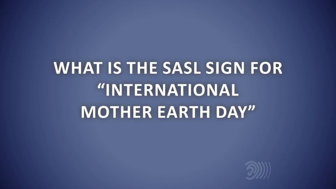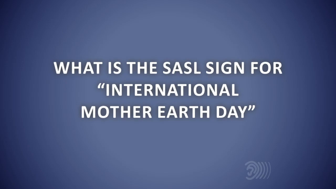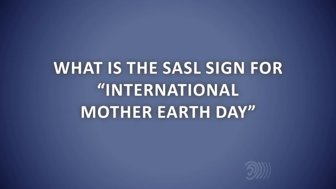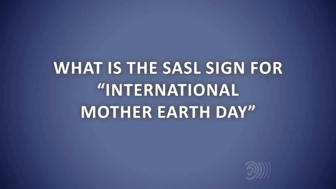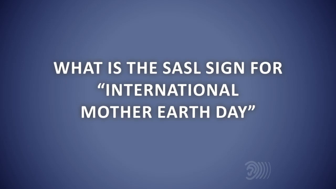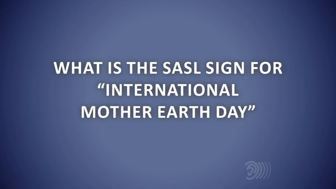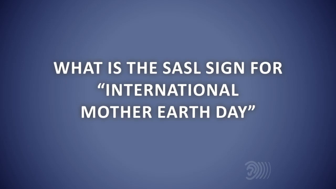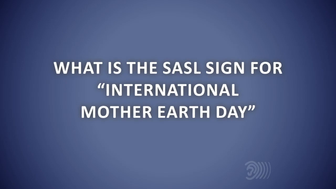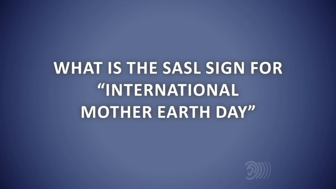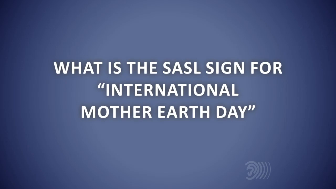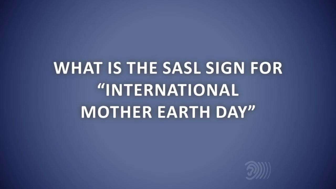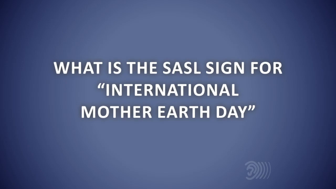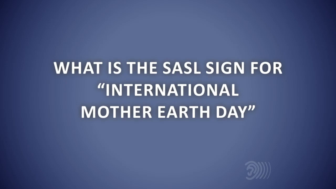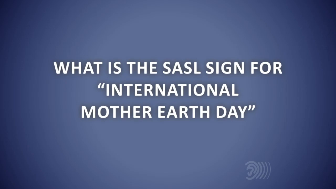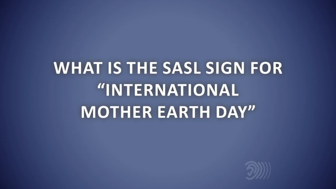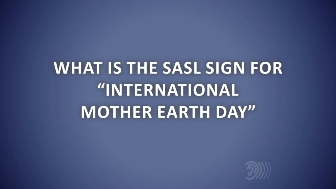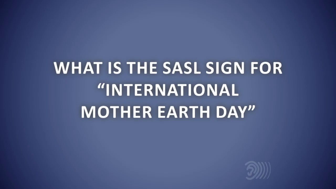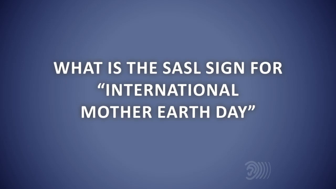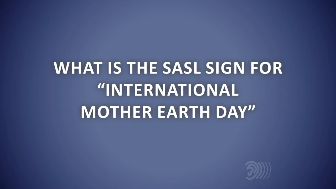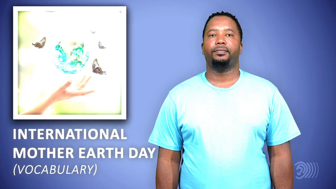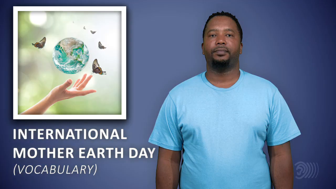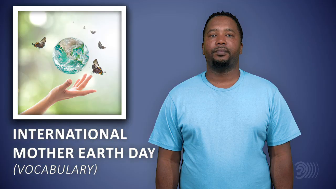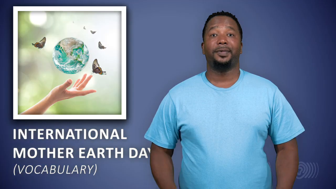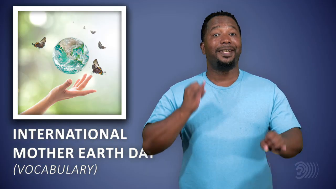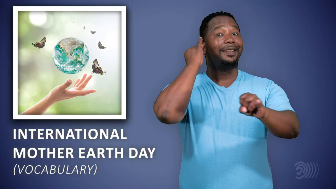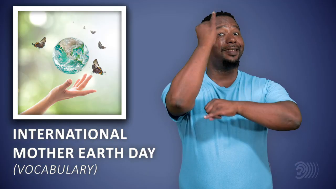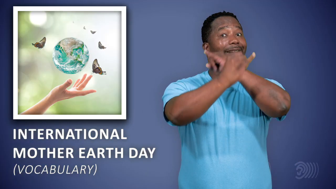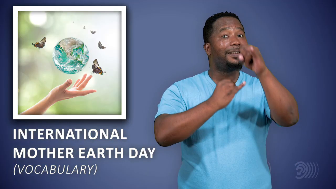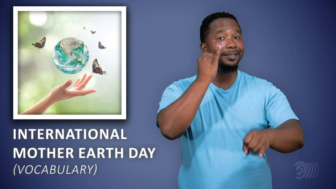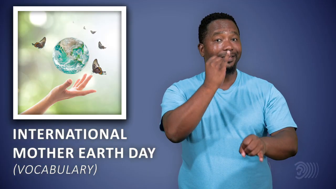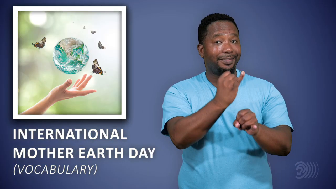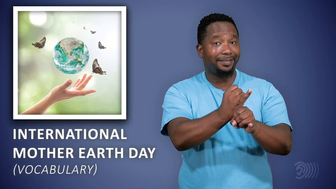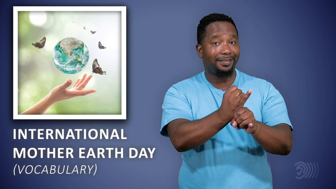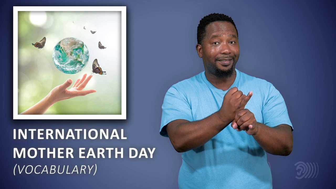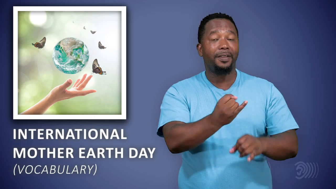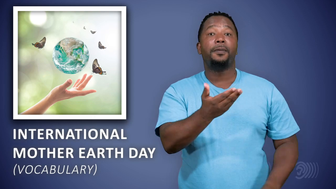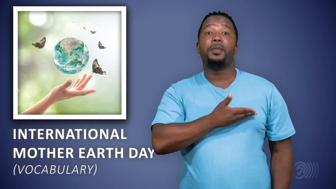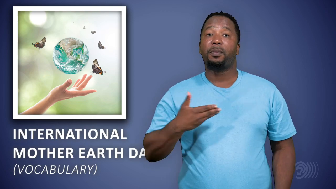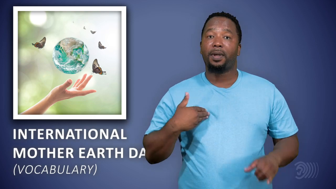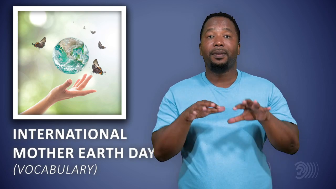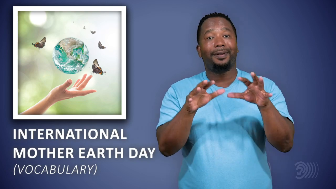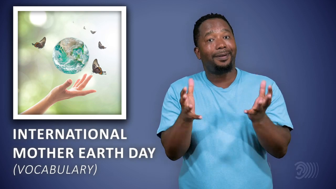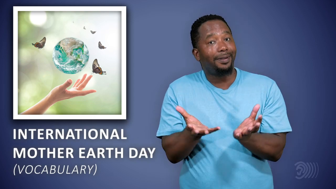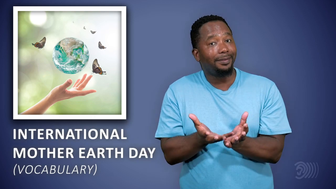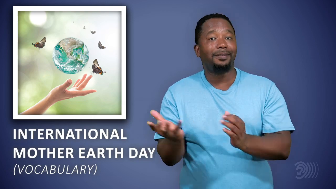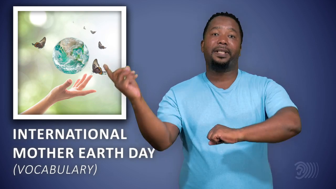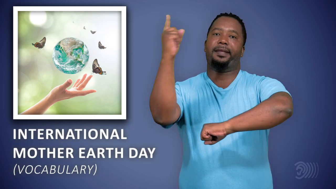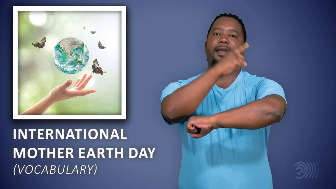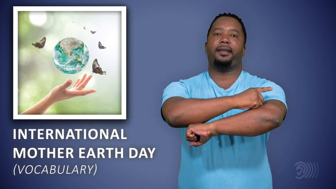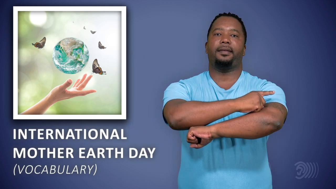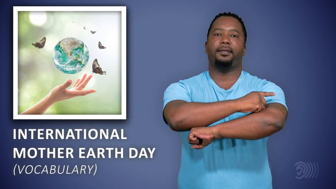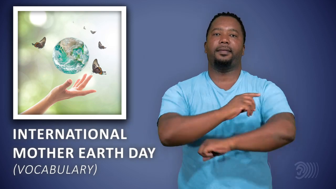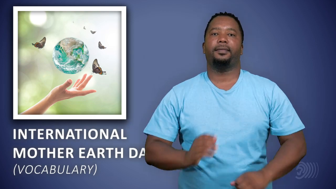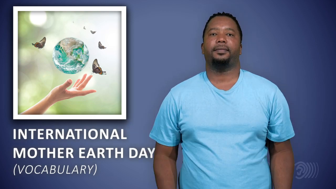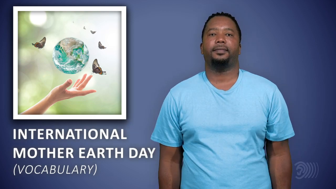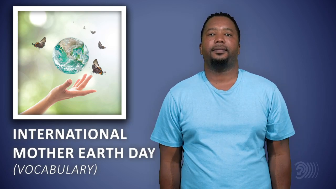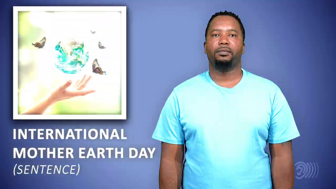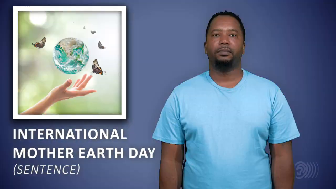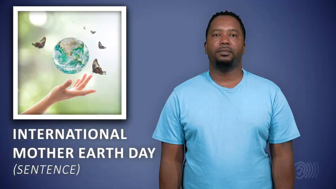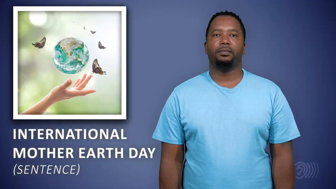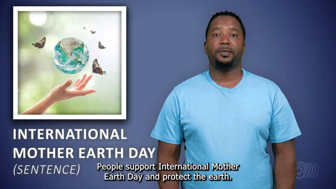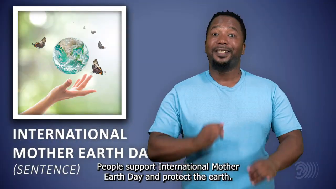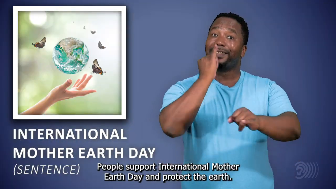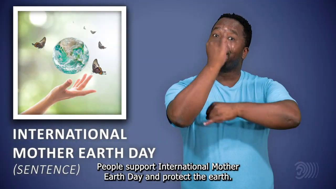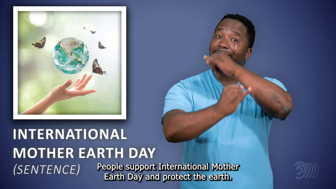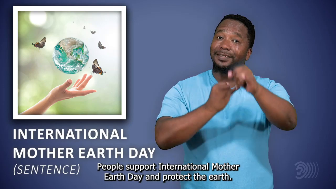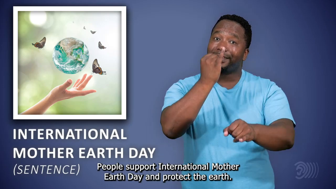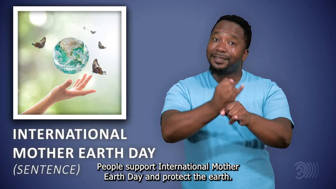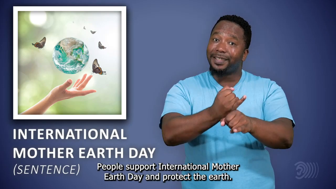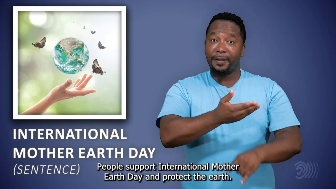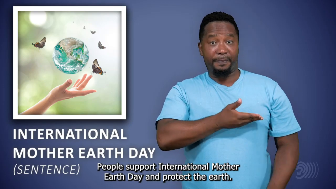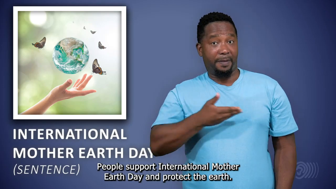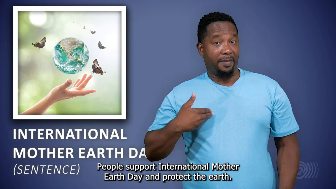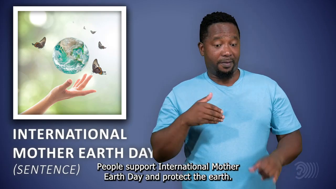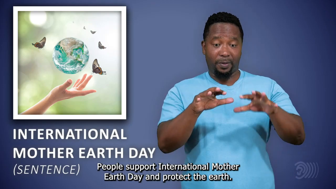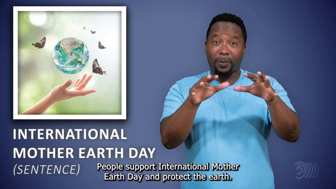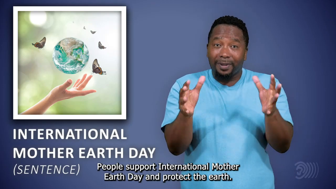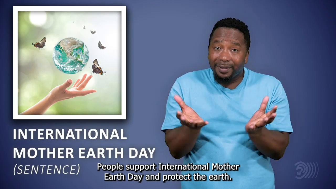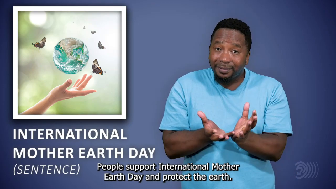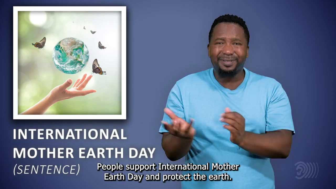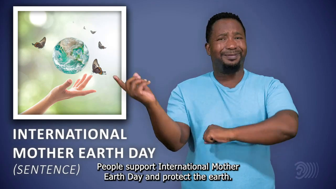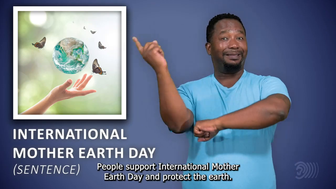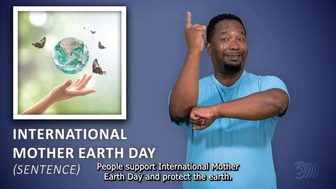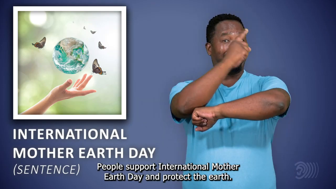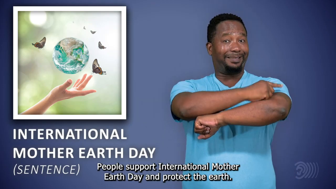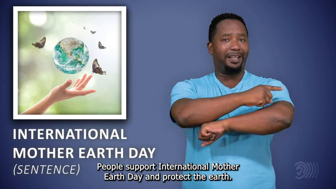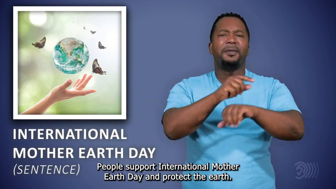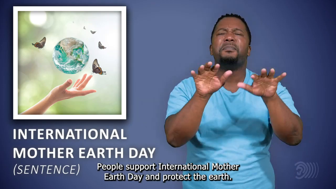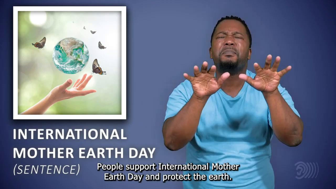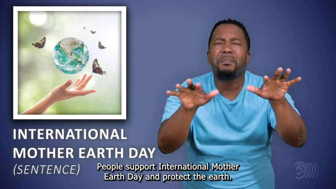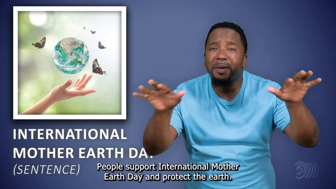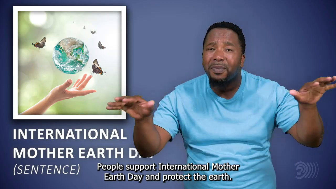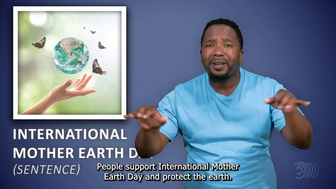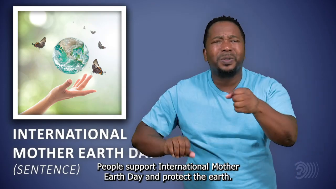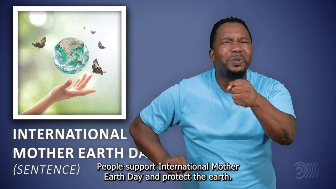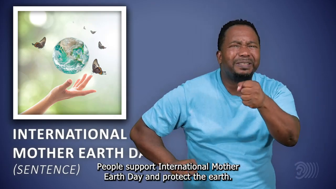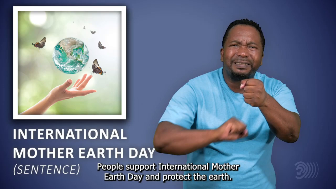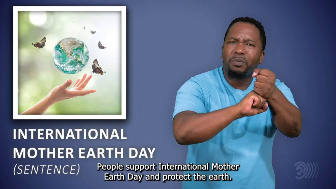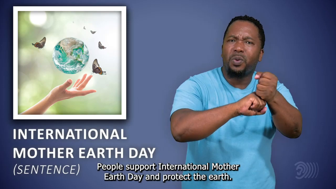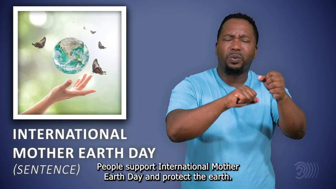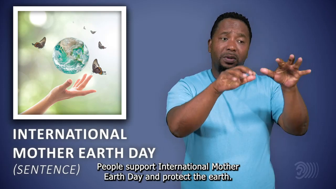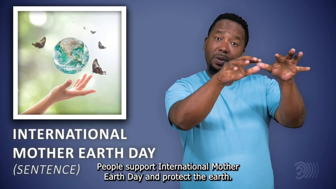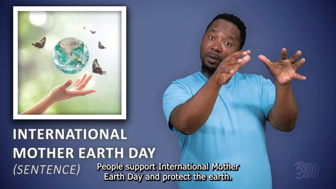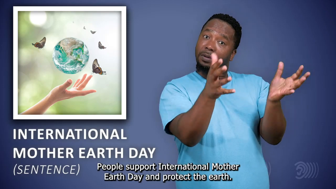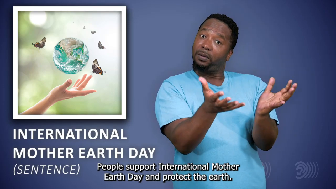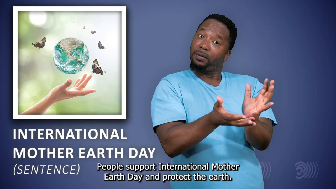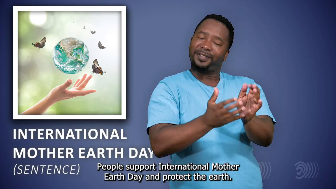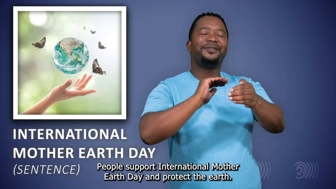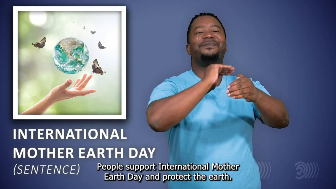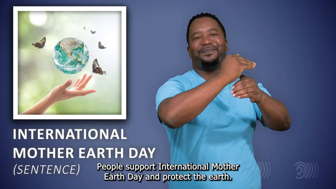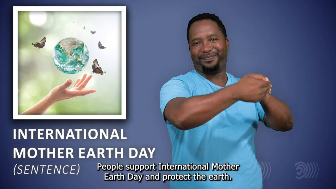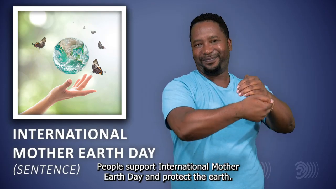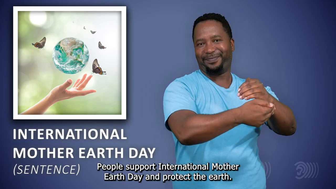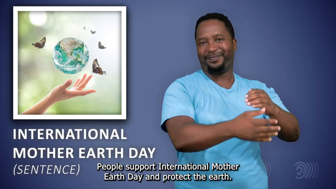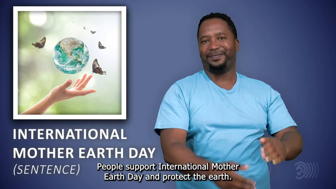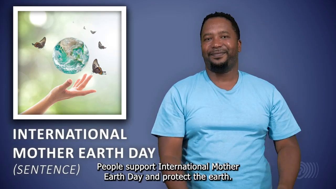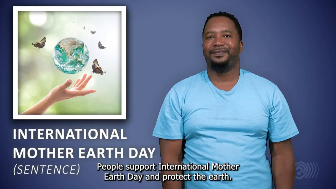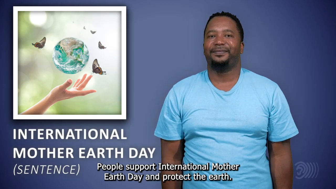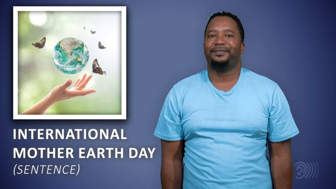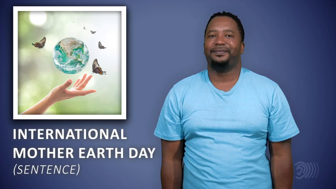International Mother Earth Day